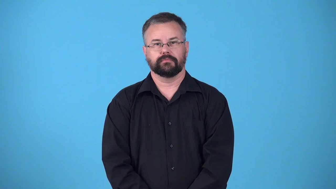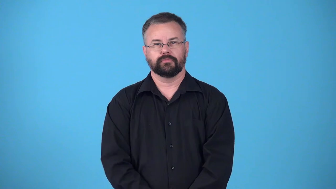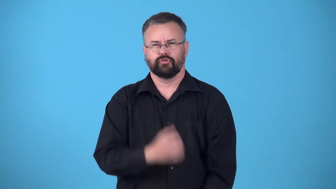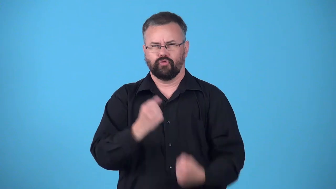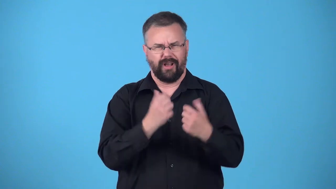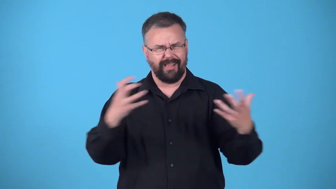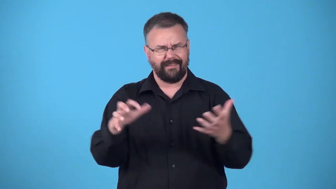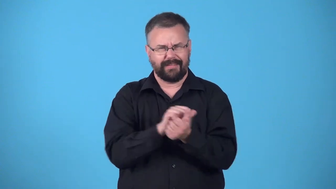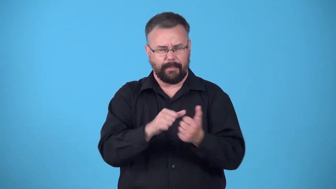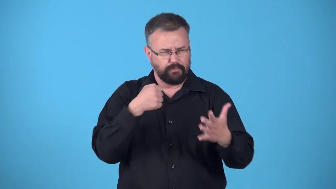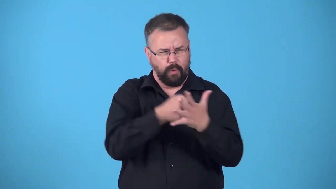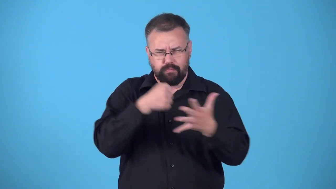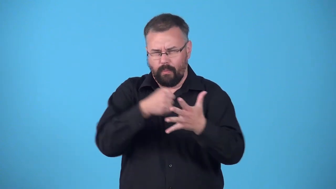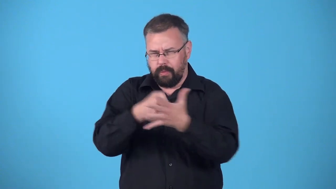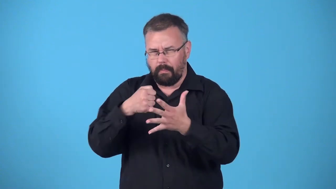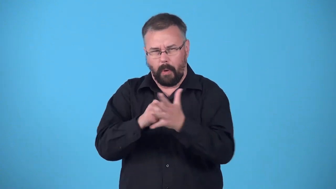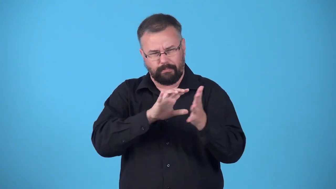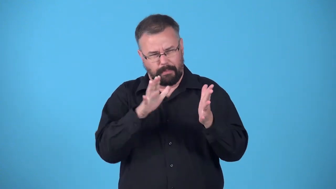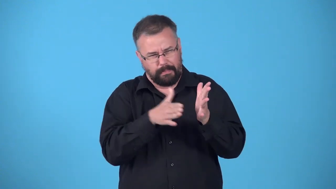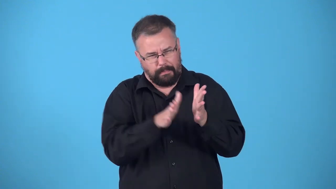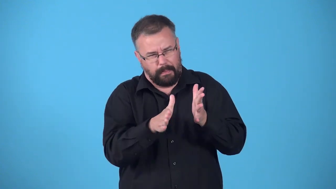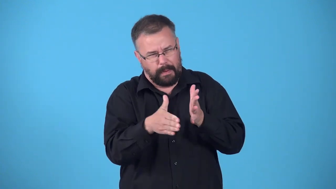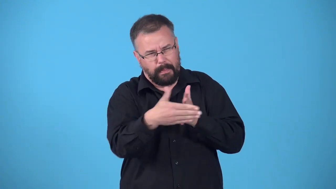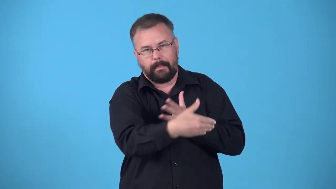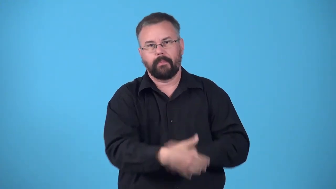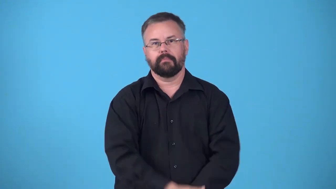banged up, dented up car